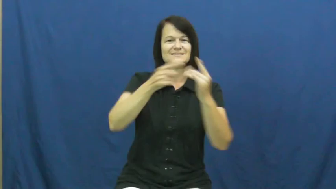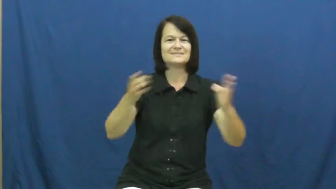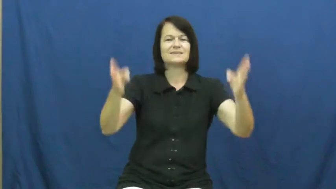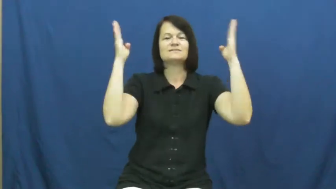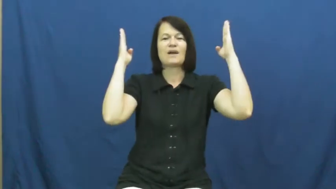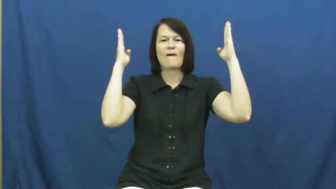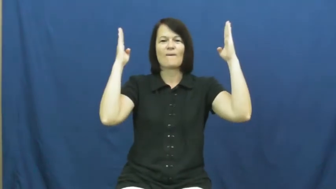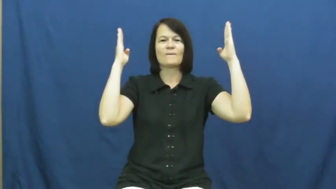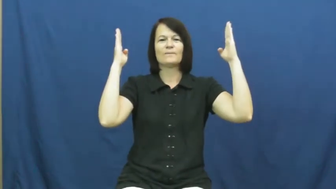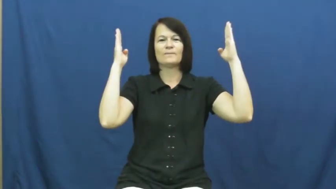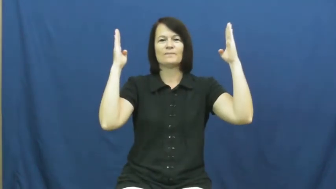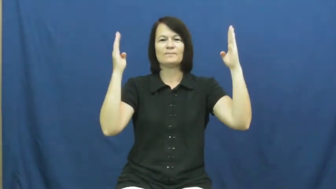touchdown